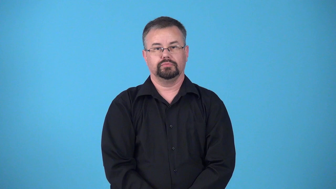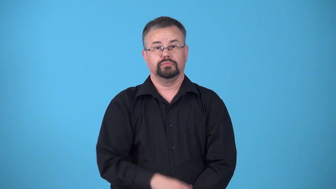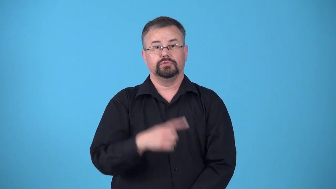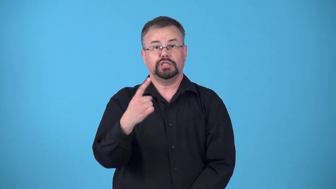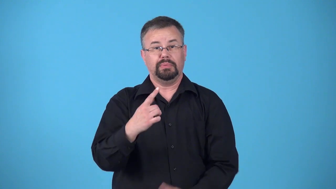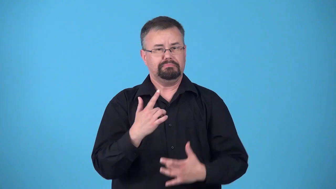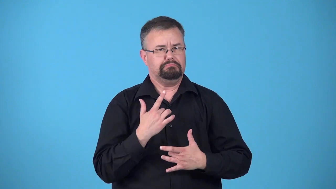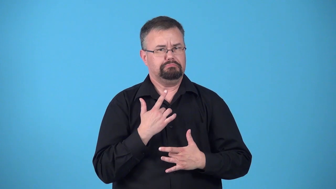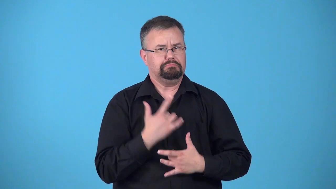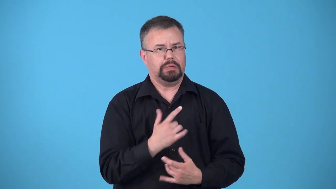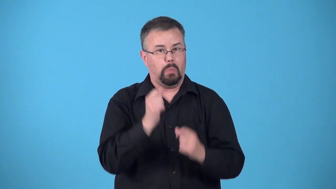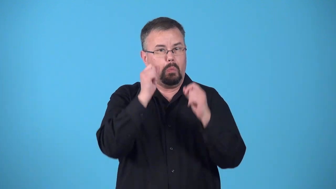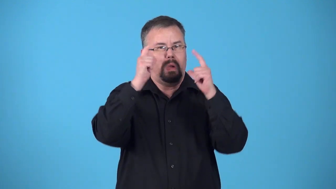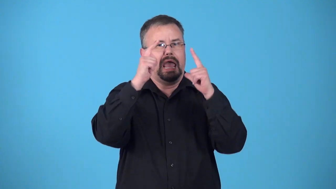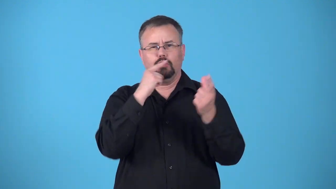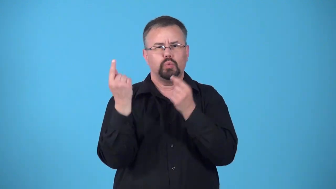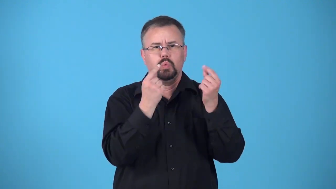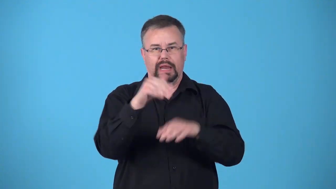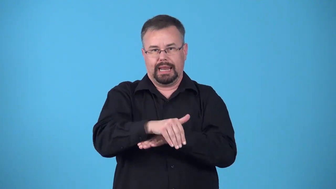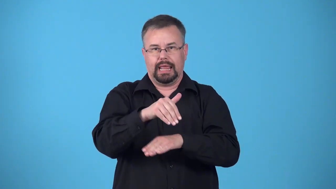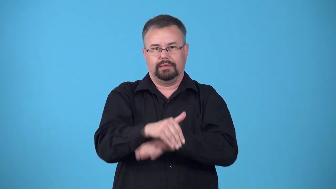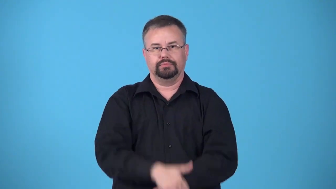night owl